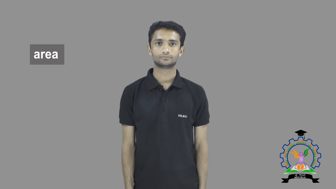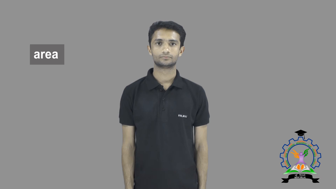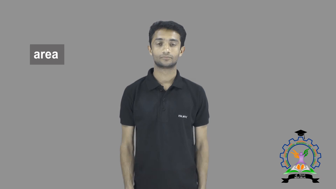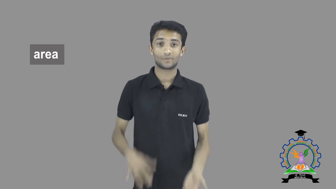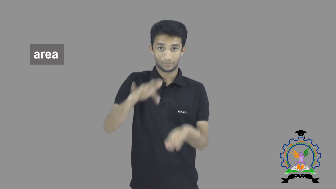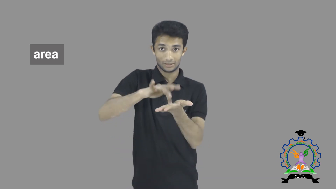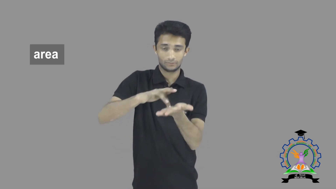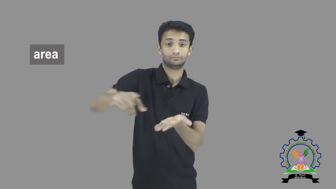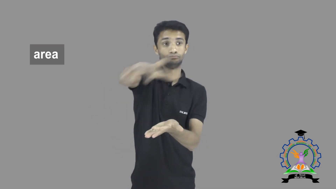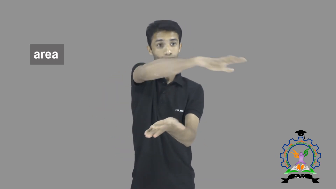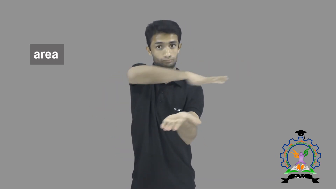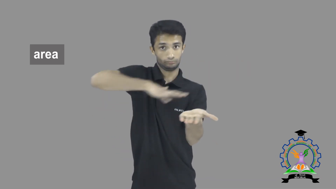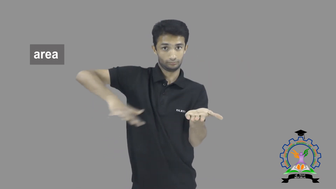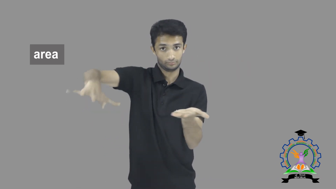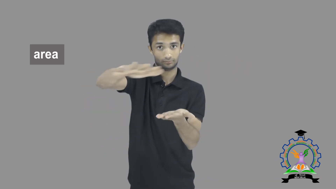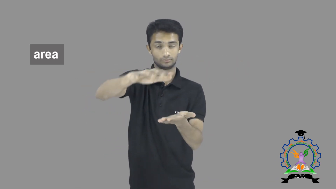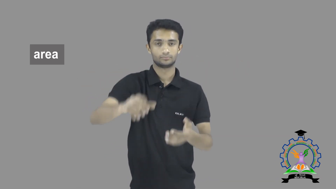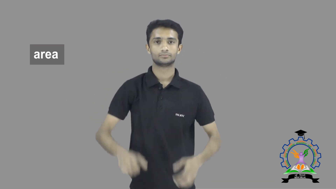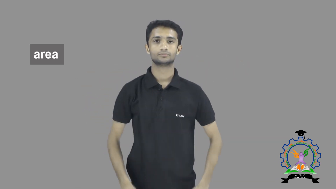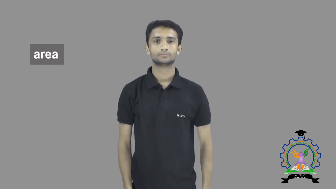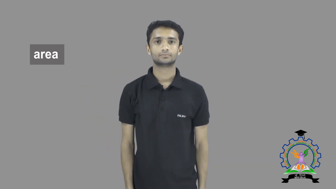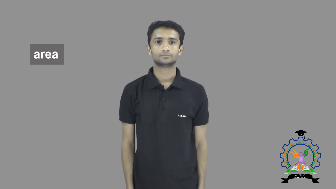area sign 1